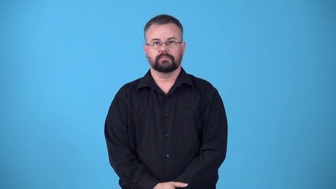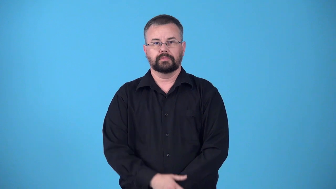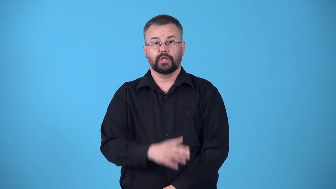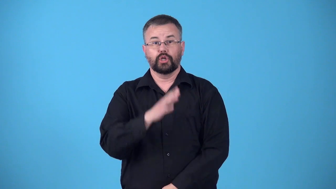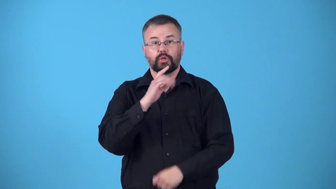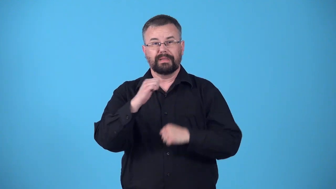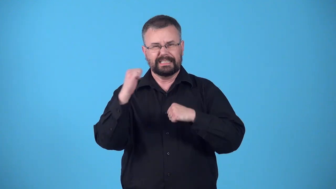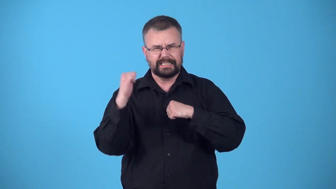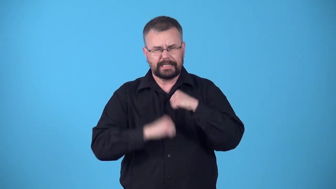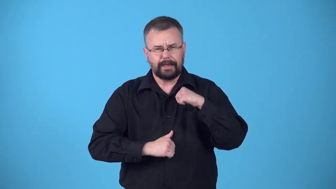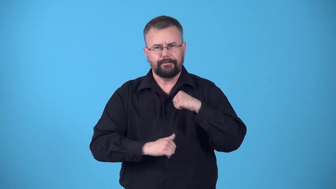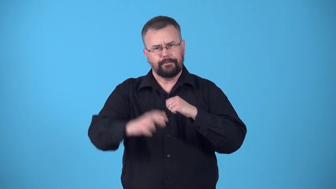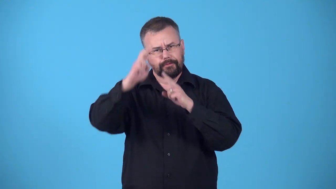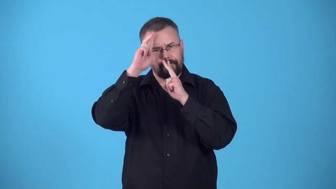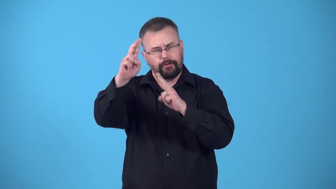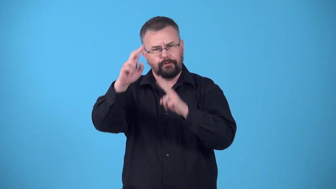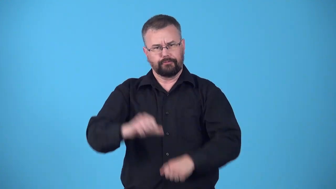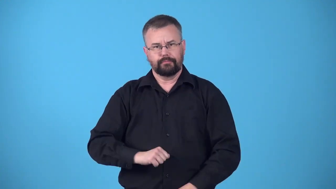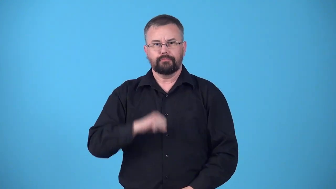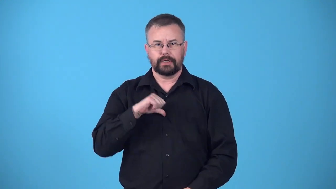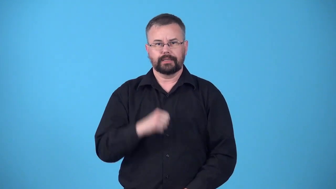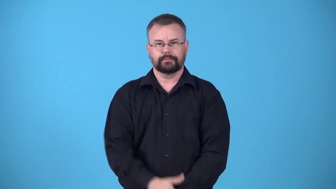cowboy up